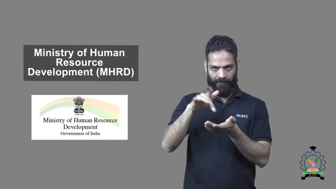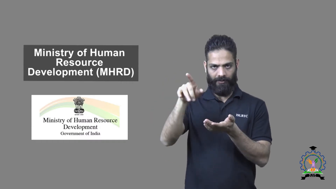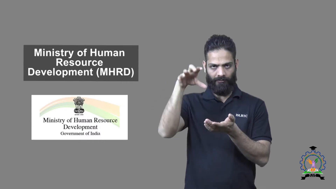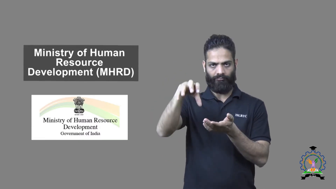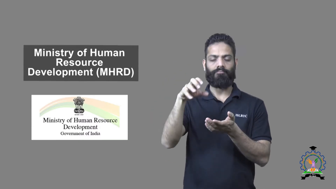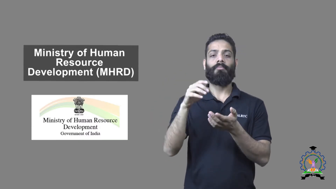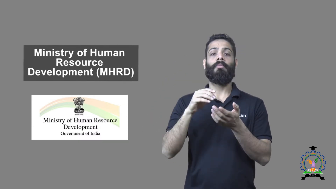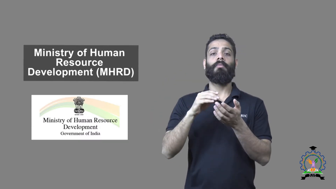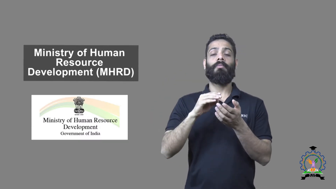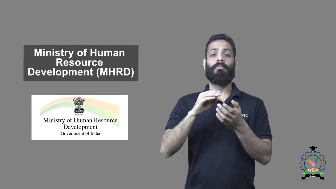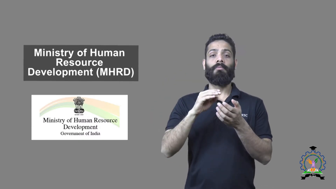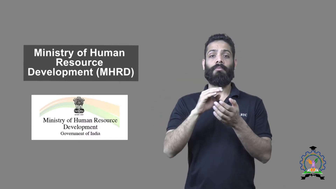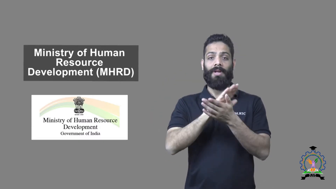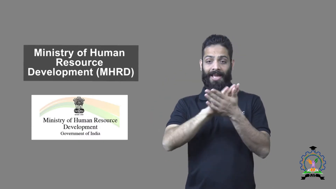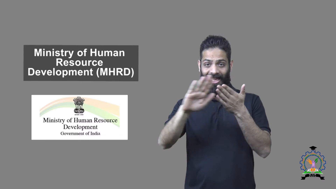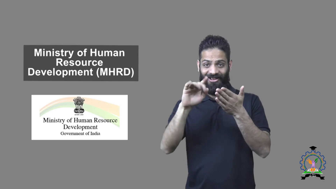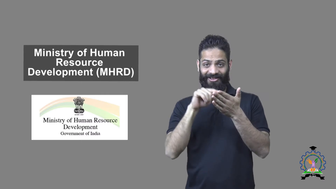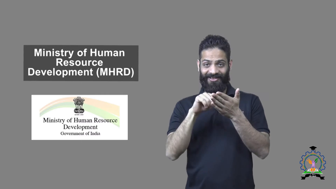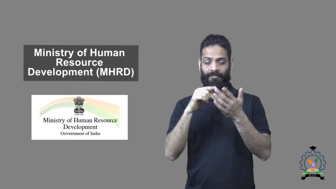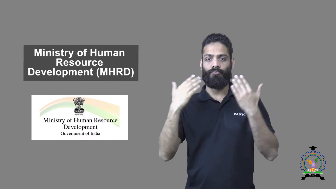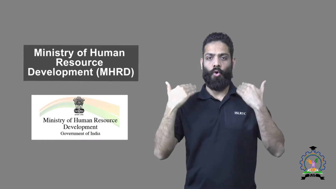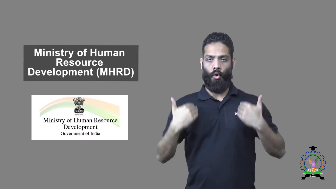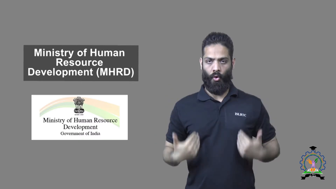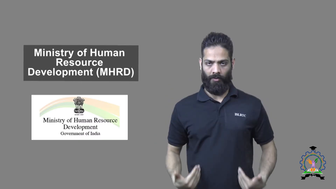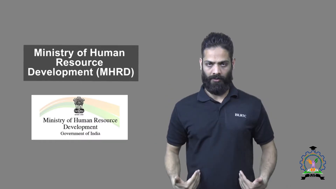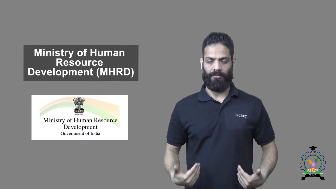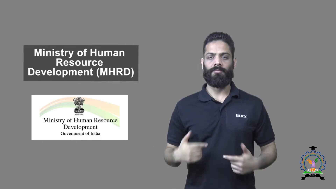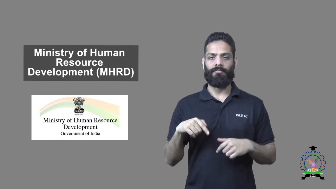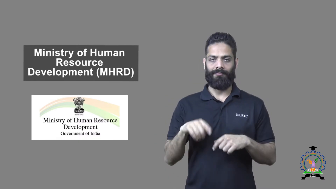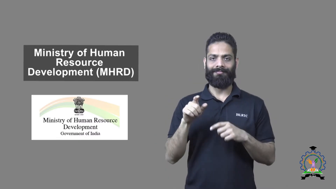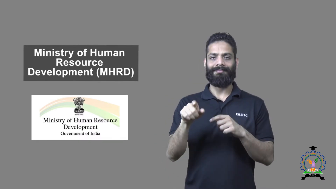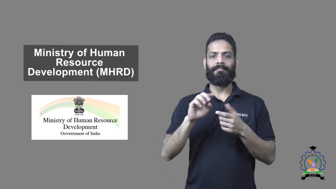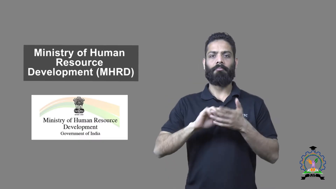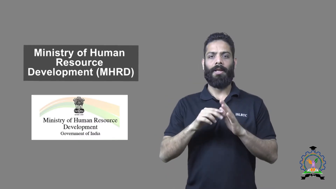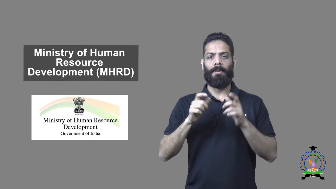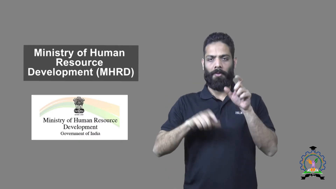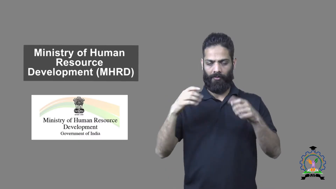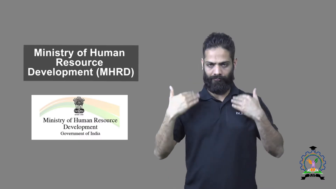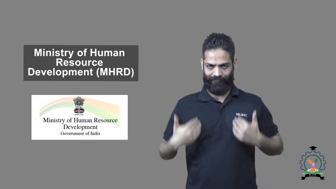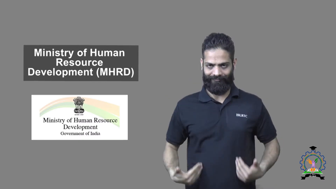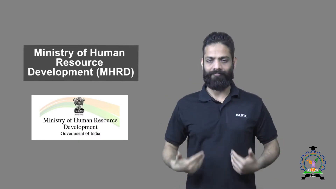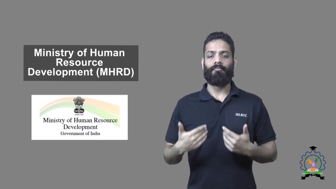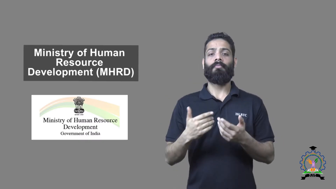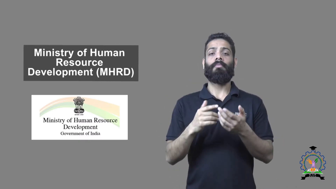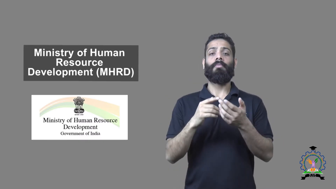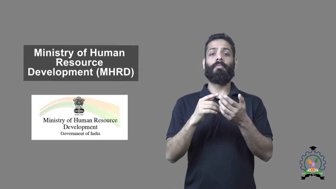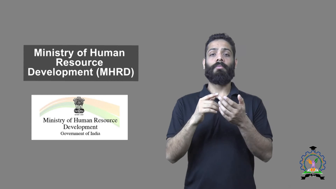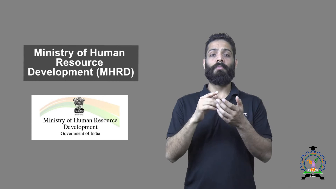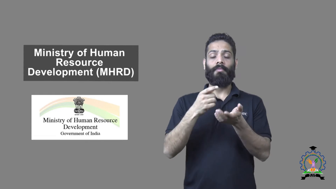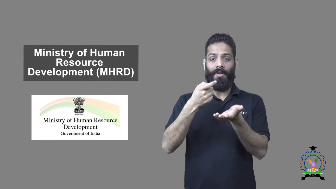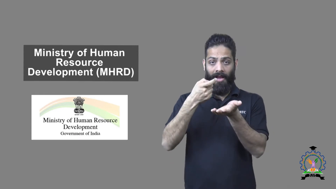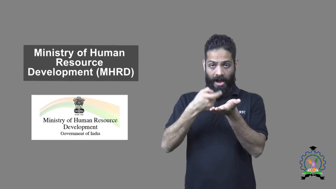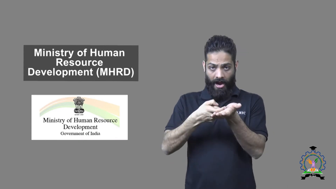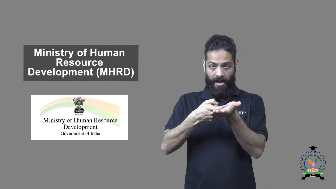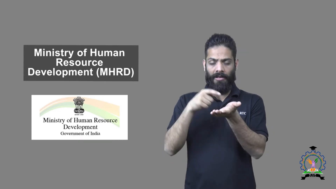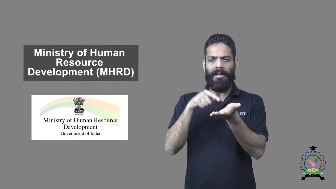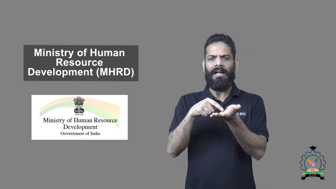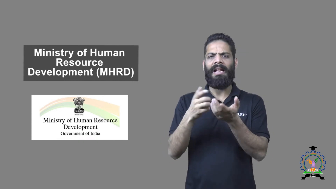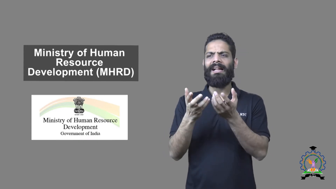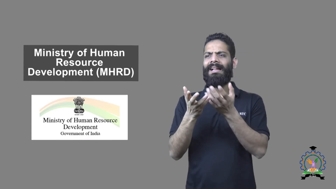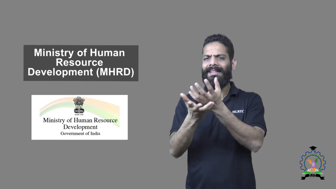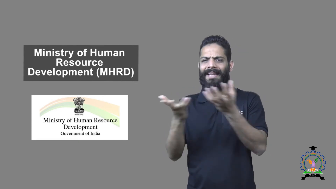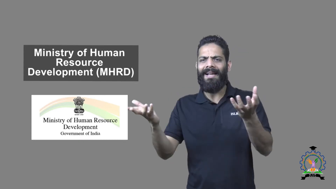Ministry of Human Resource Development MHRD